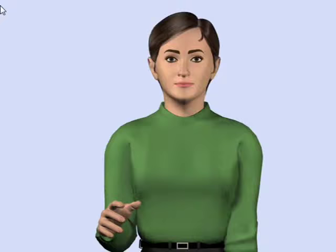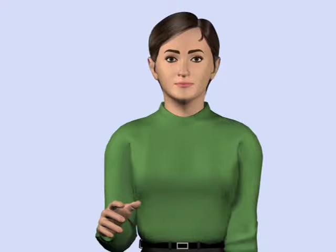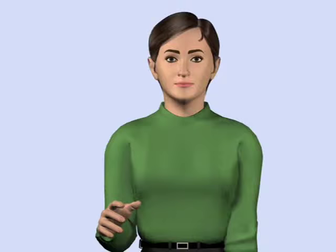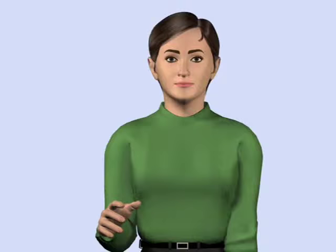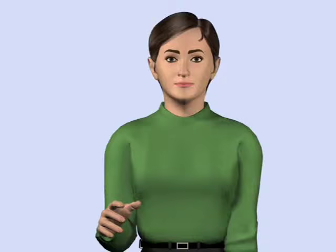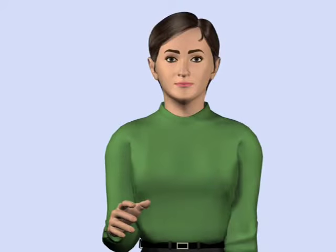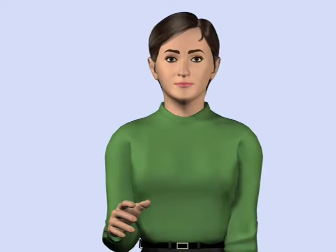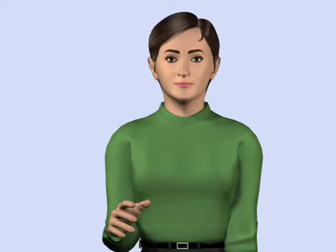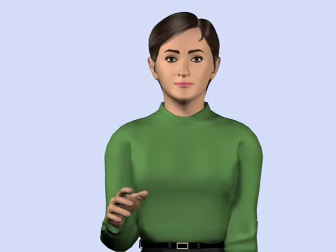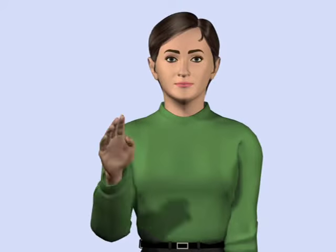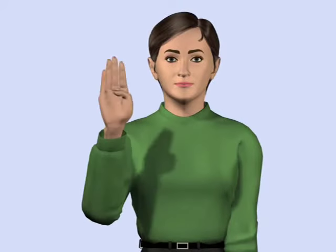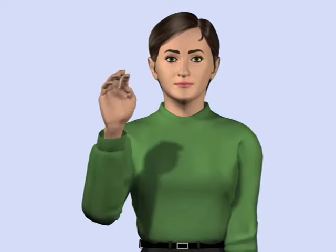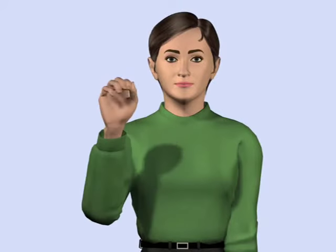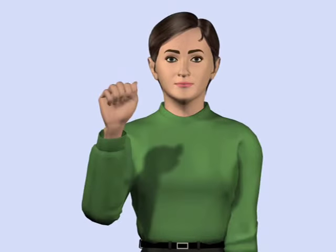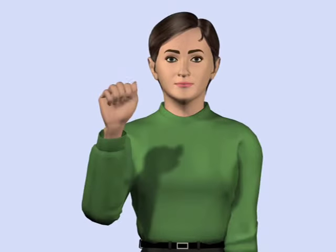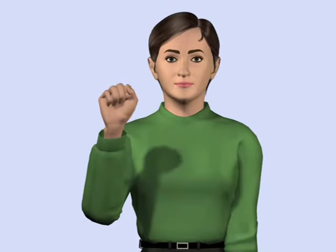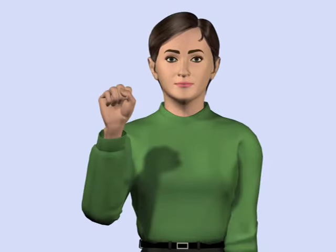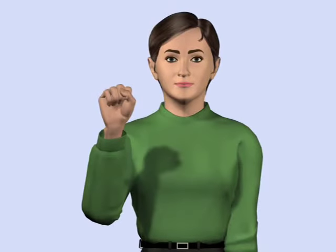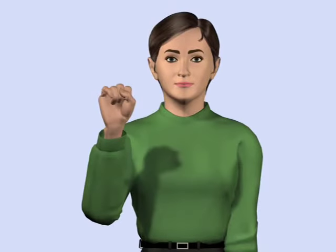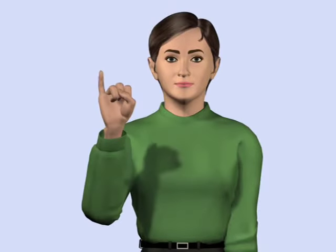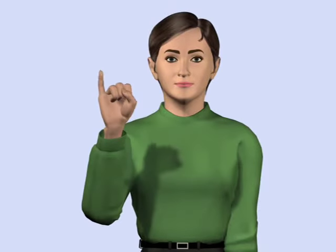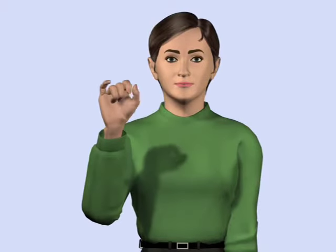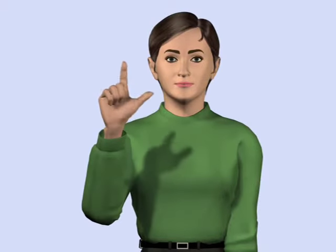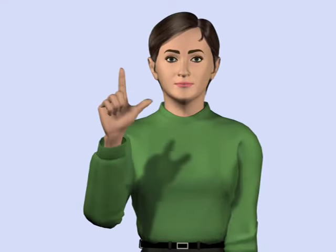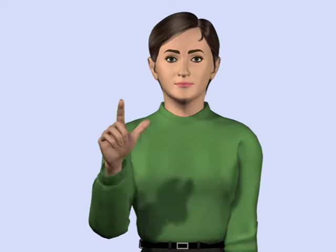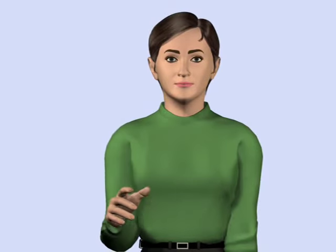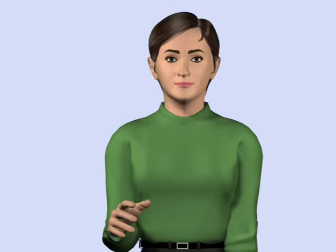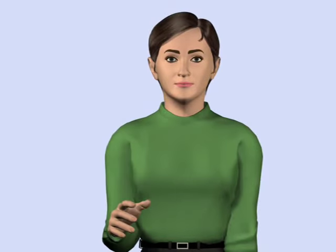basil